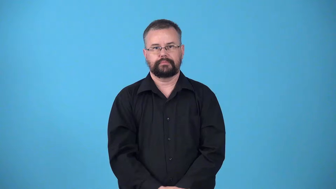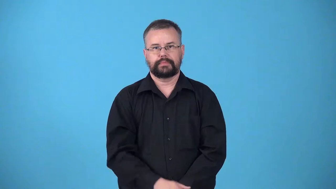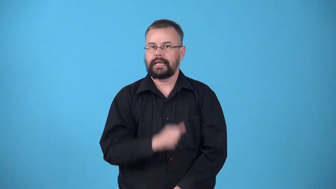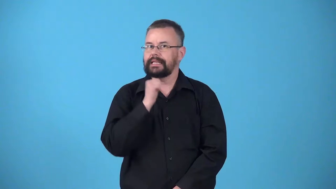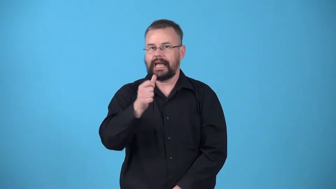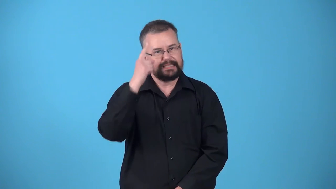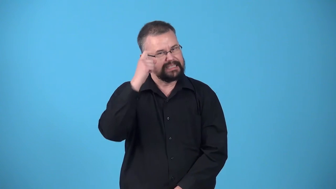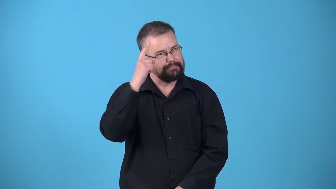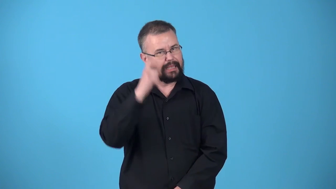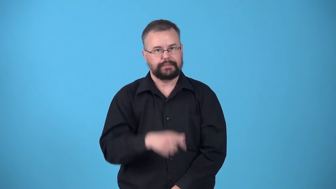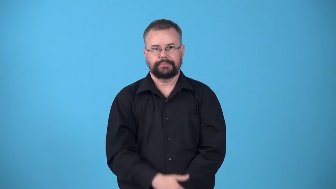unsuspected-not believed likely